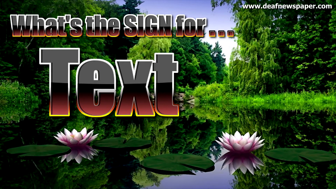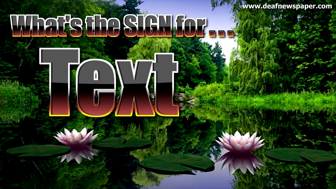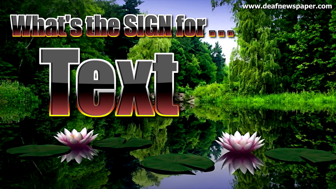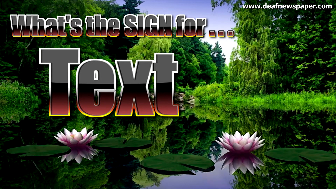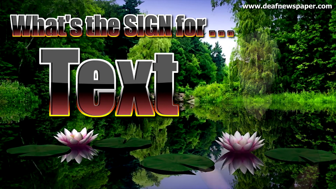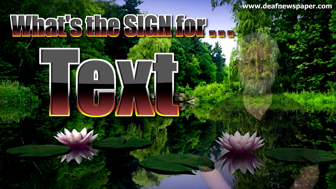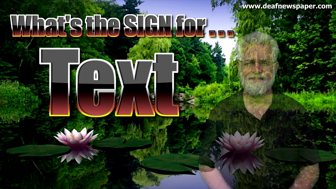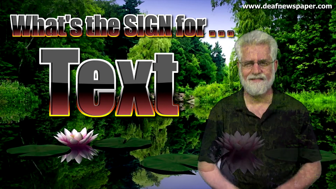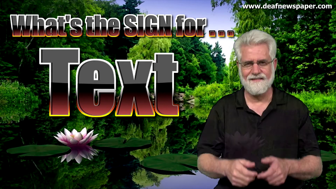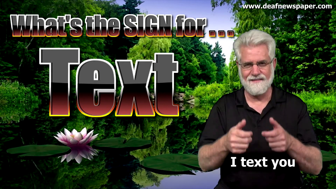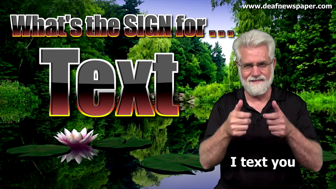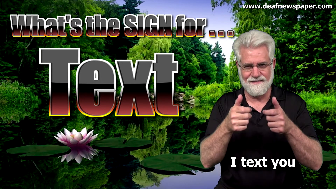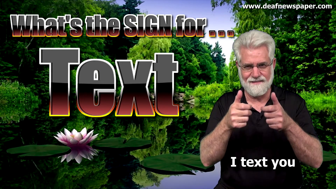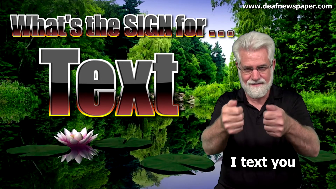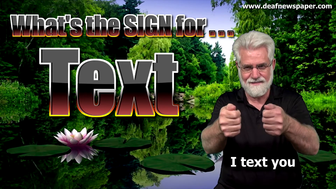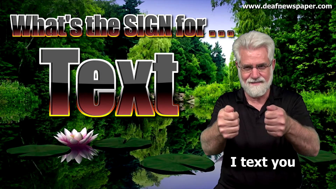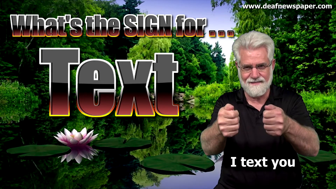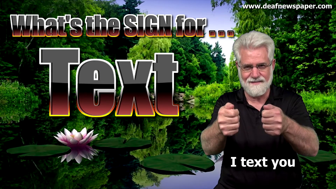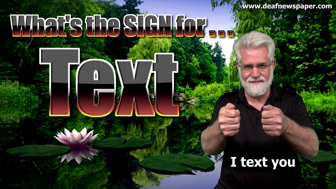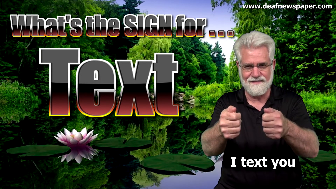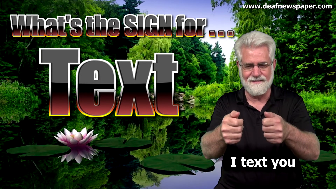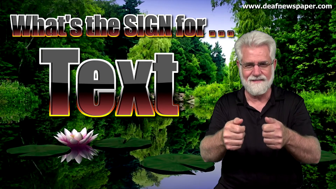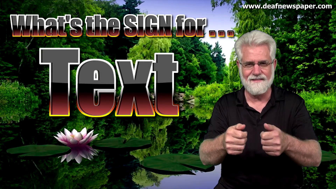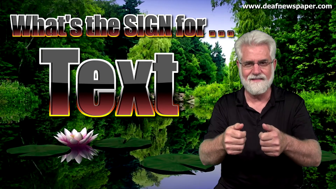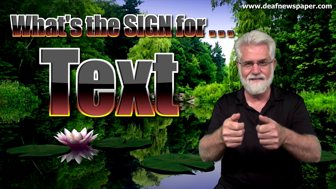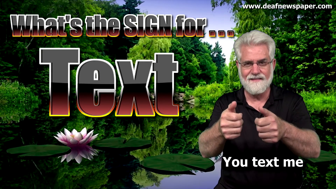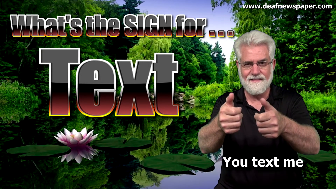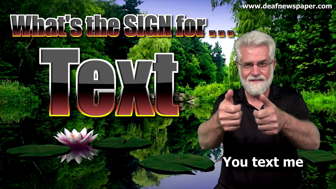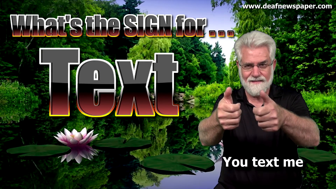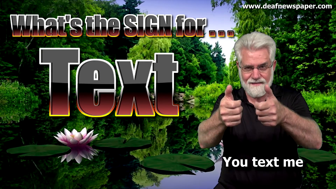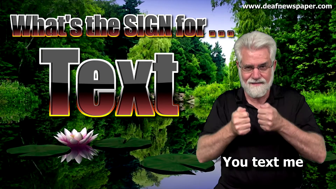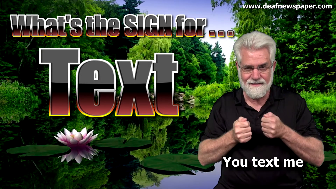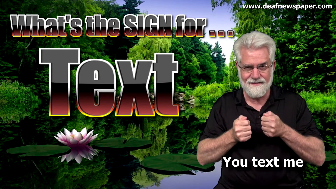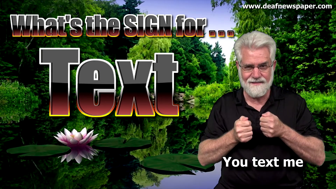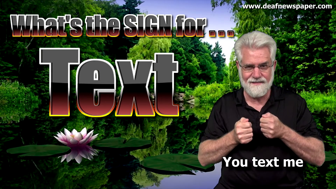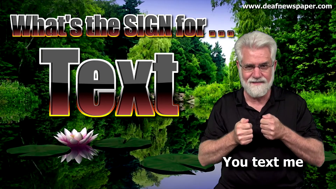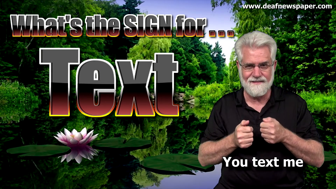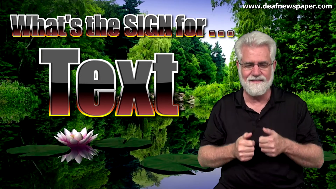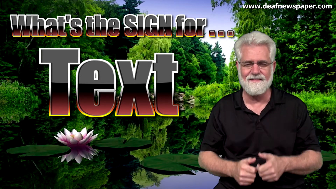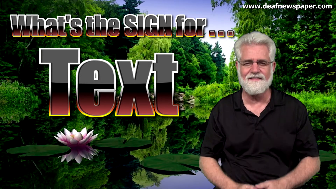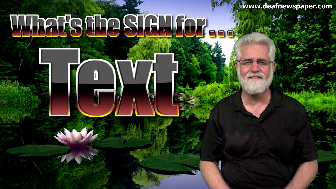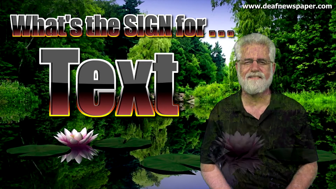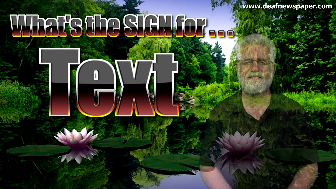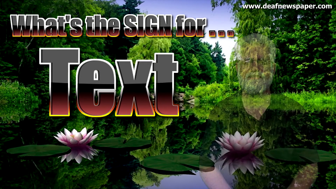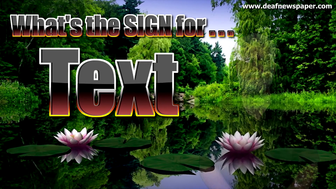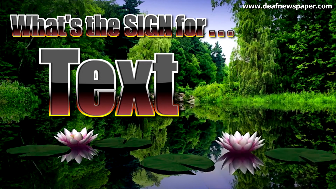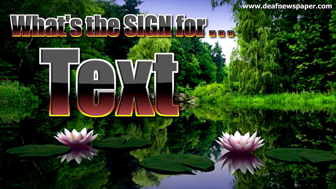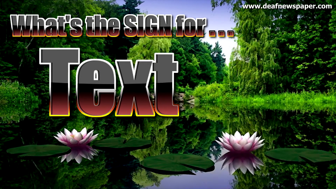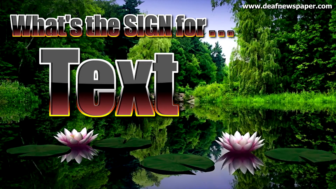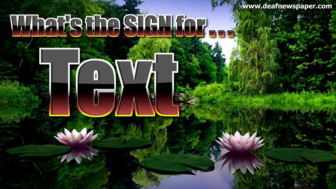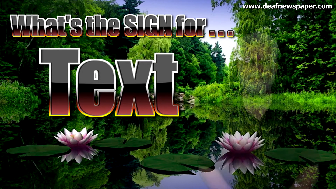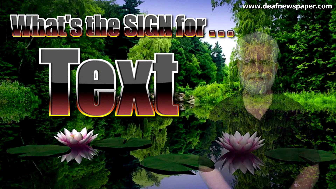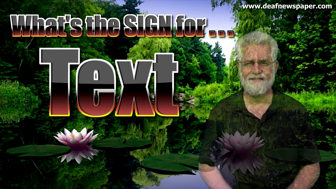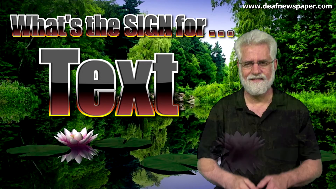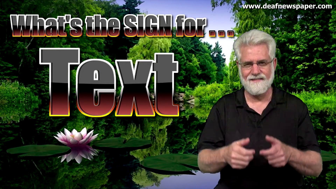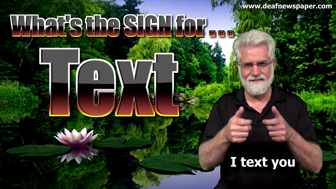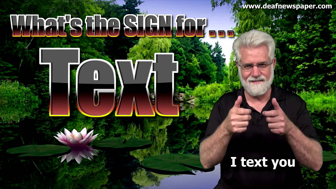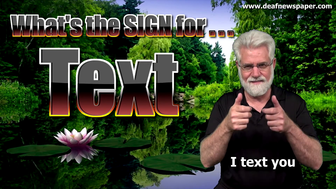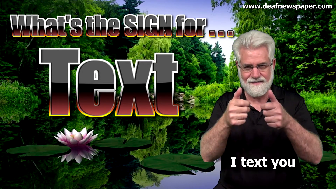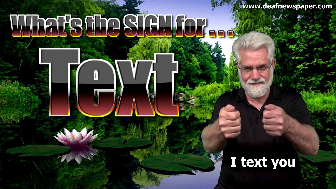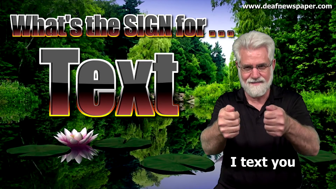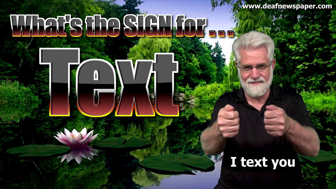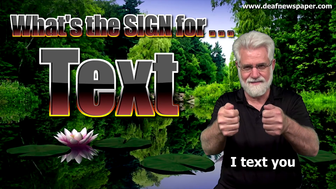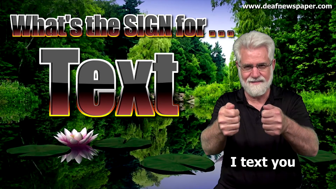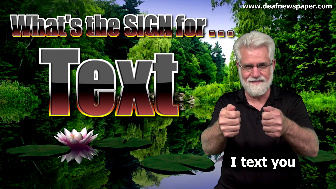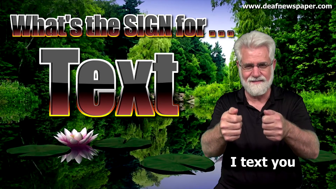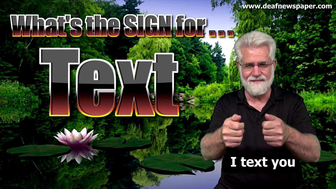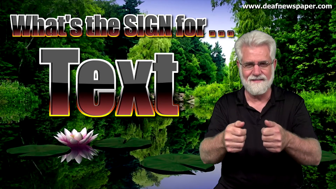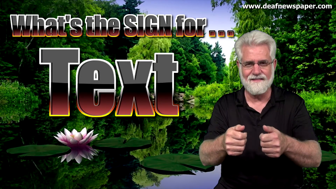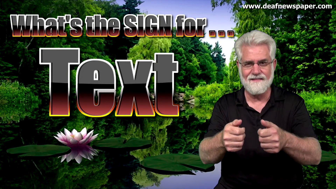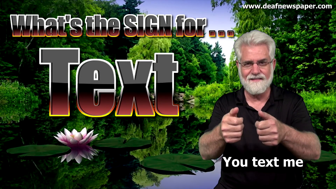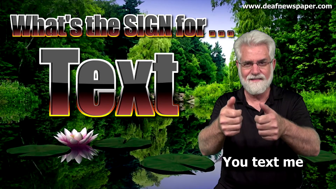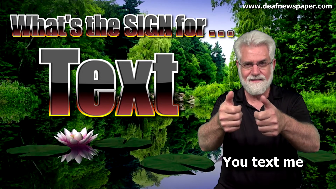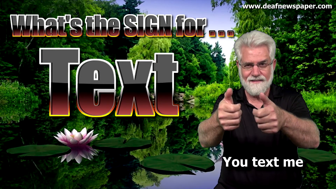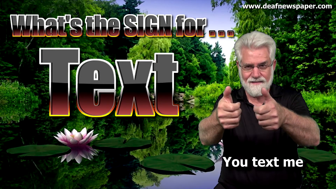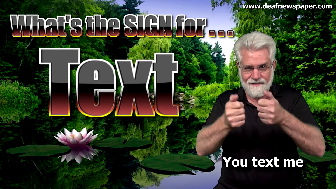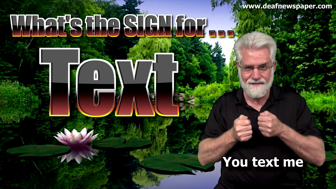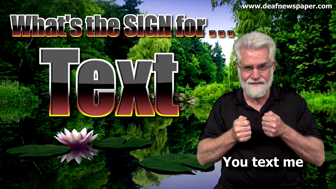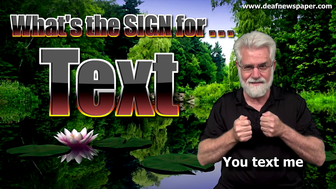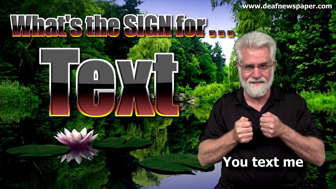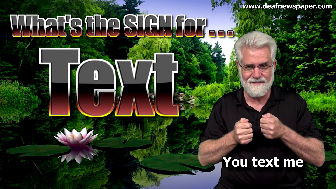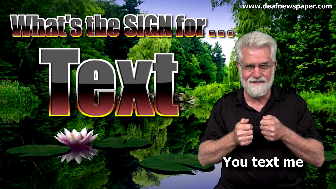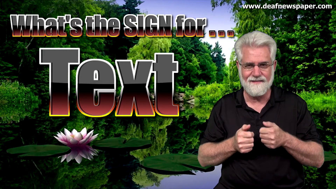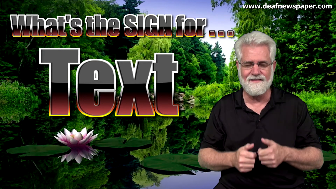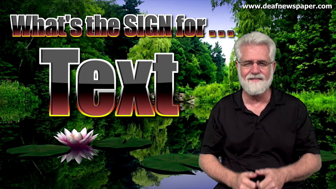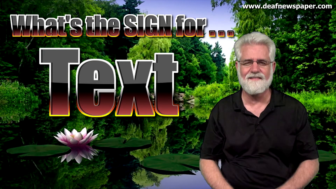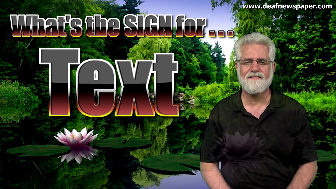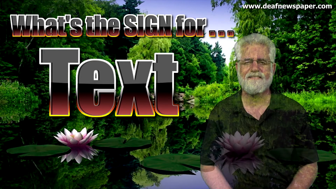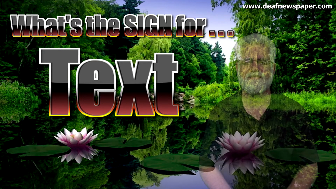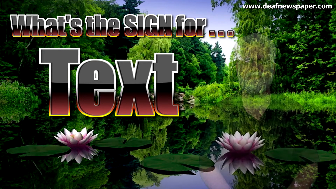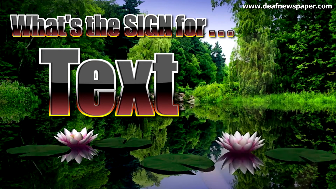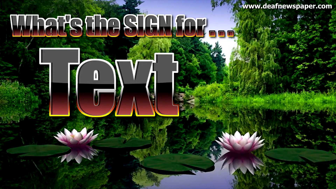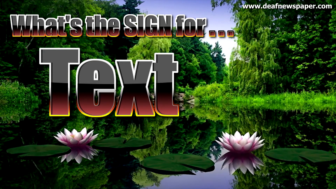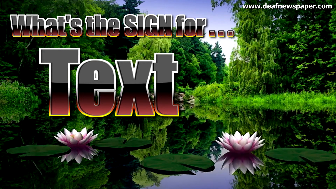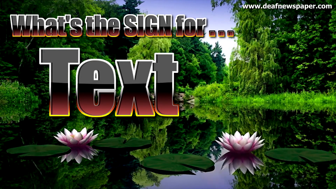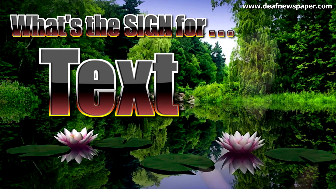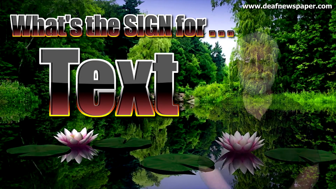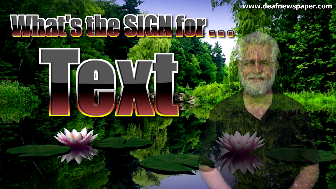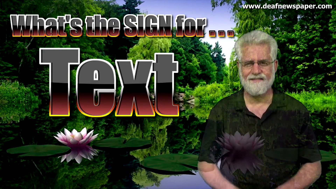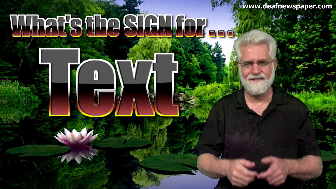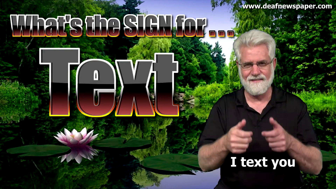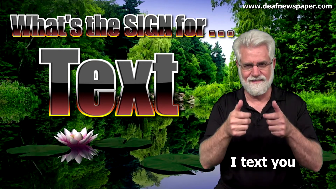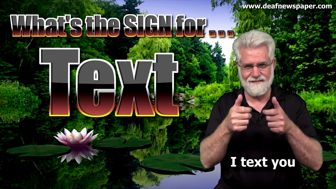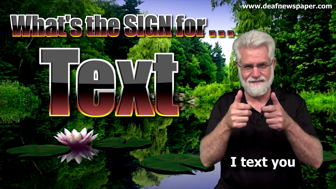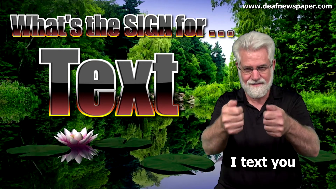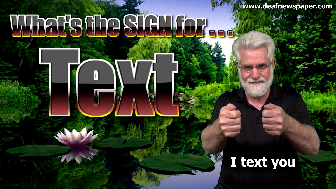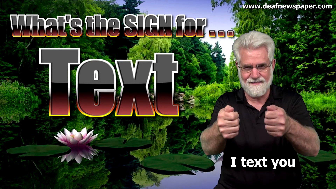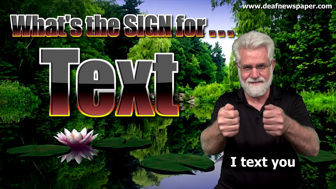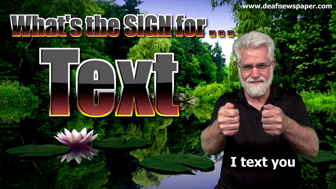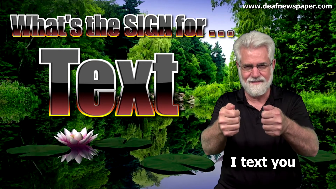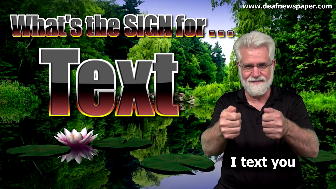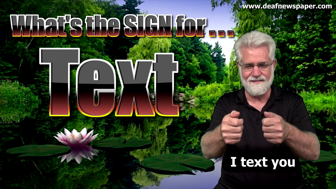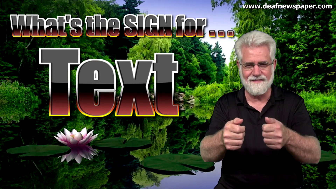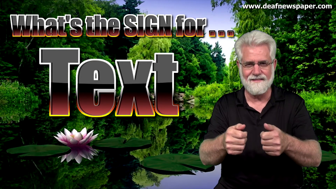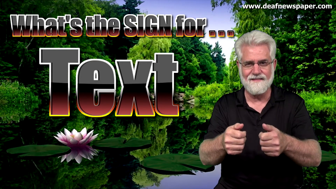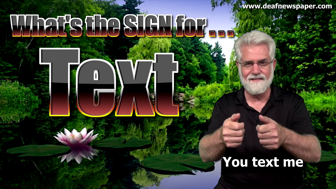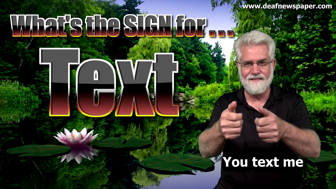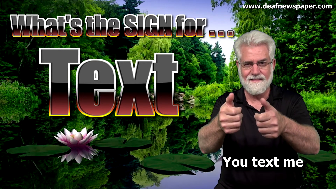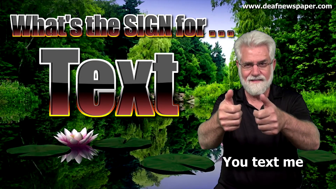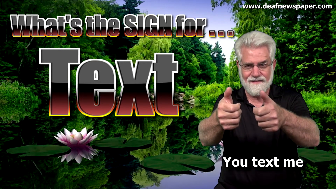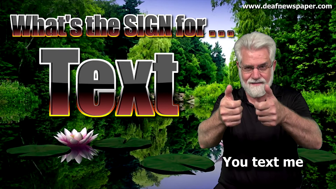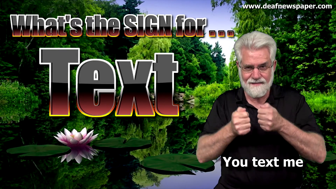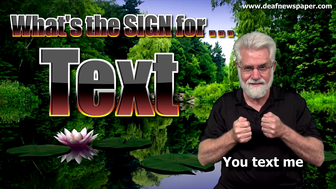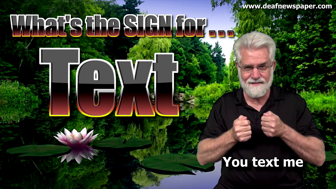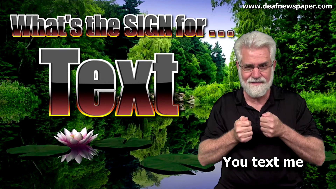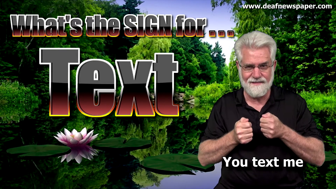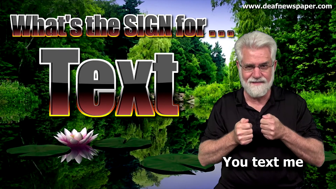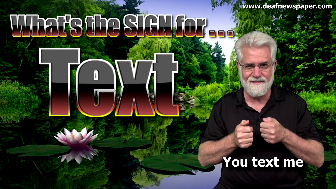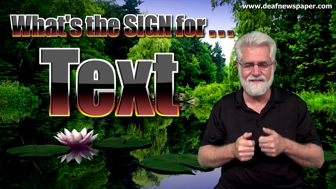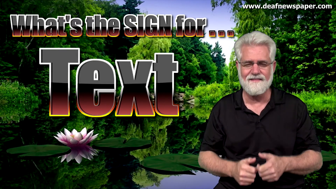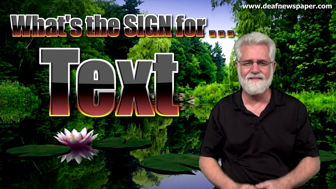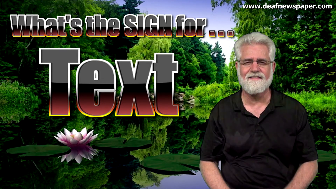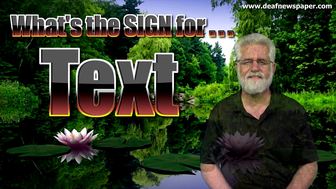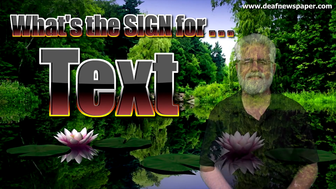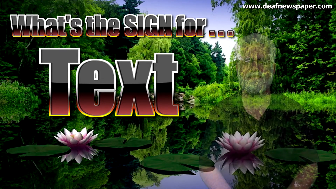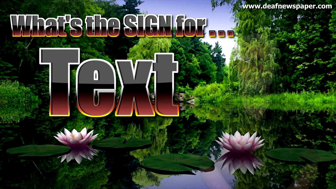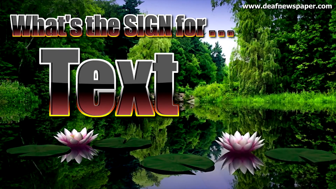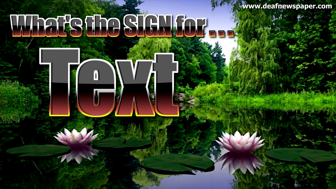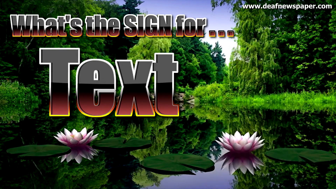TEXT